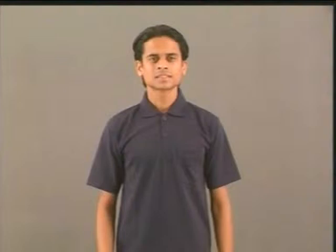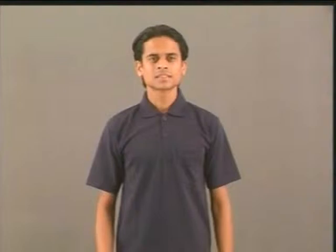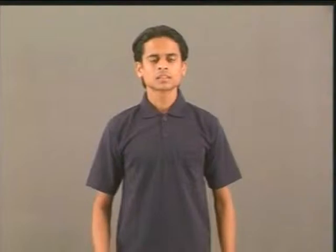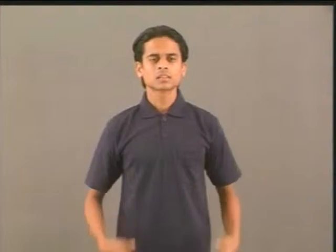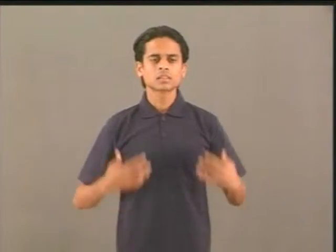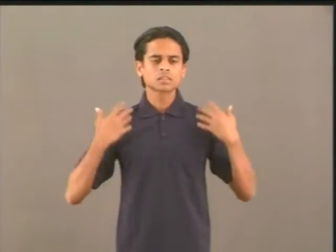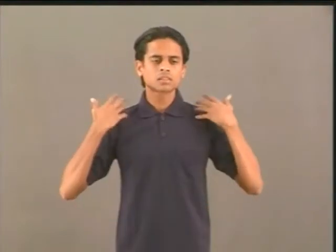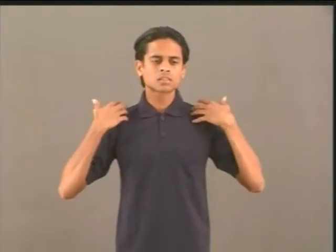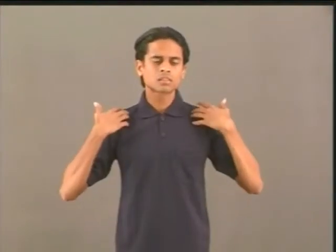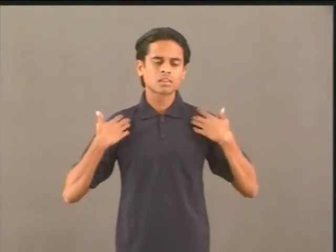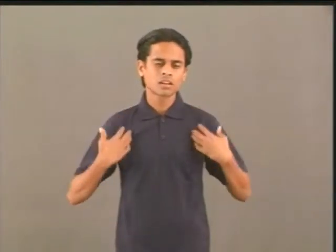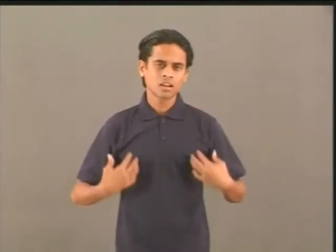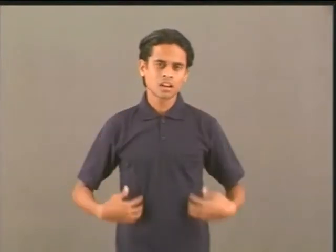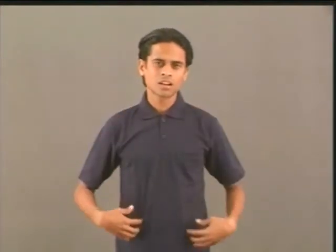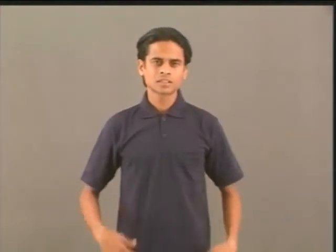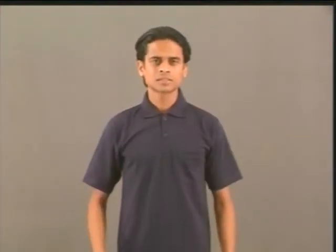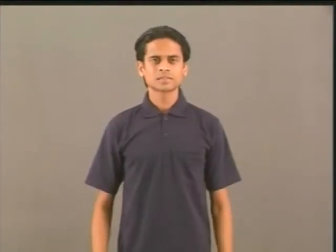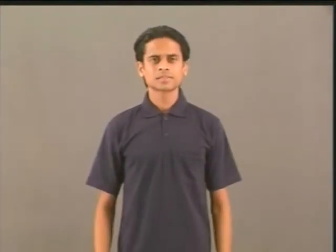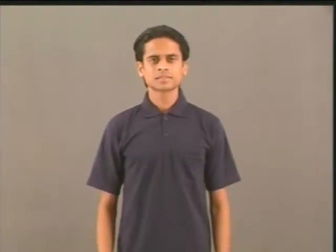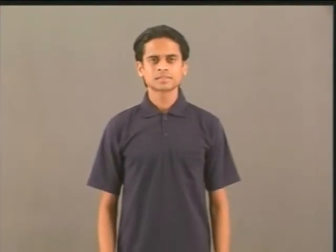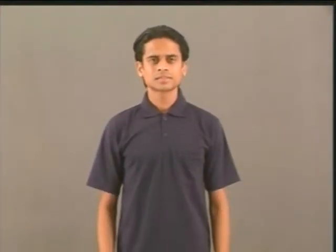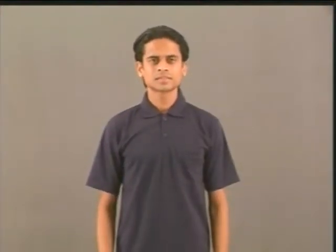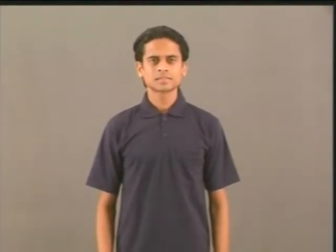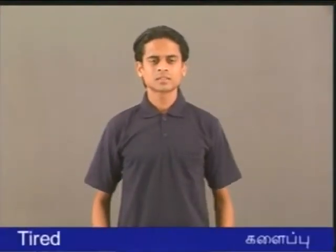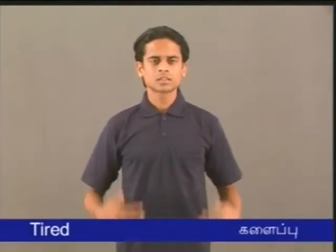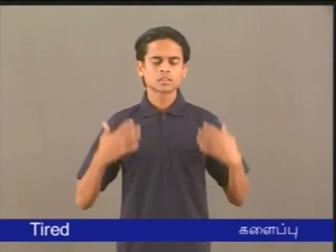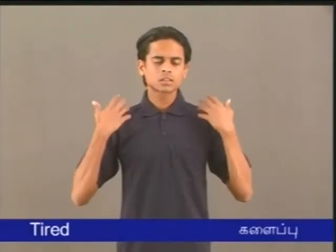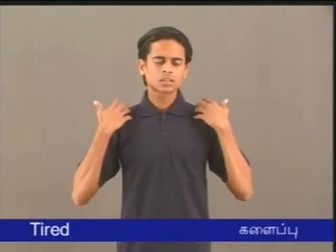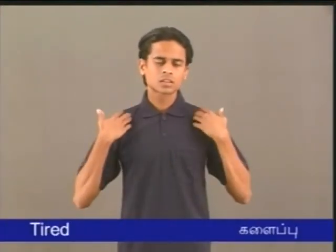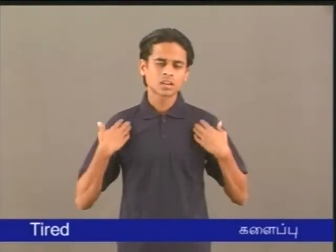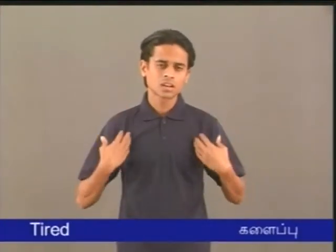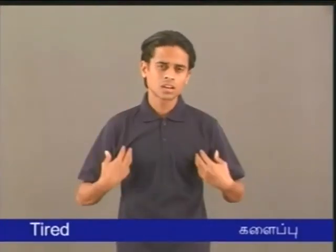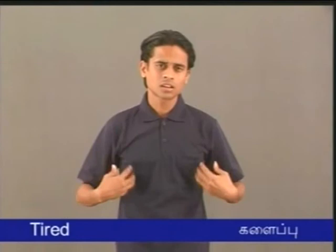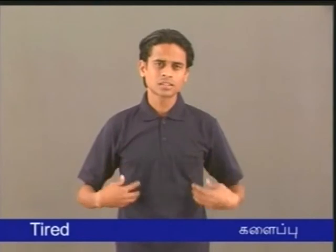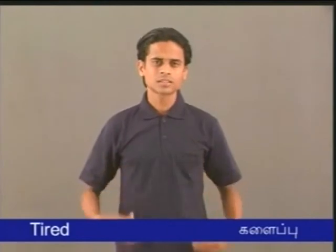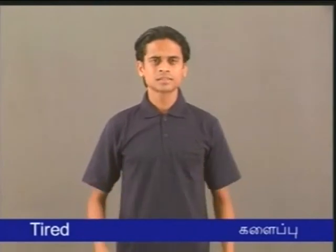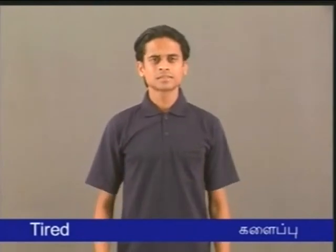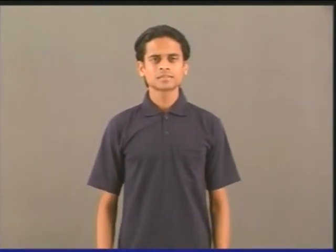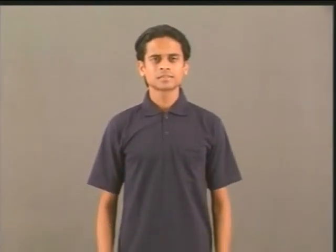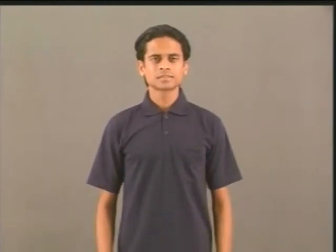tired